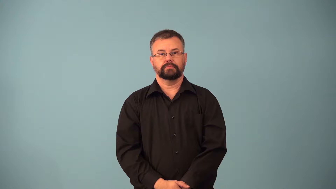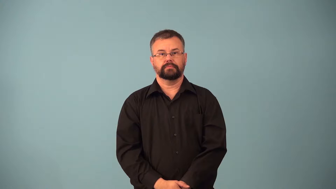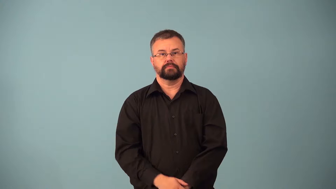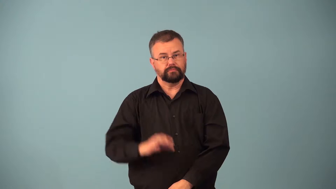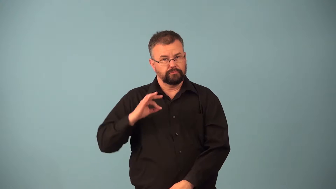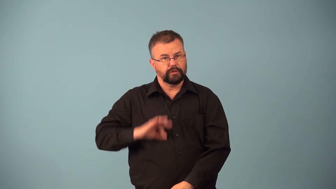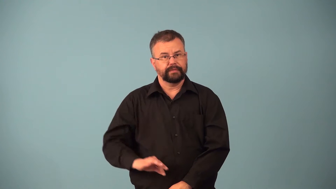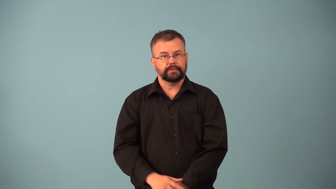clear-net profit